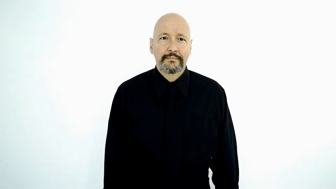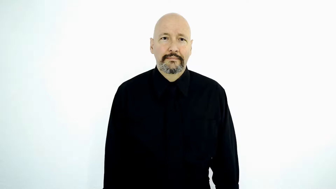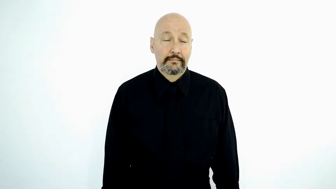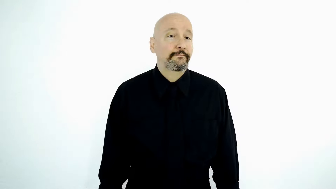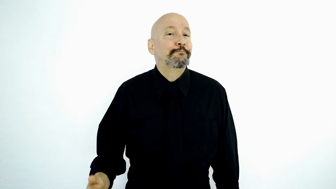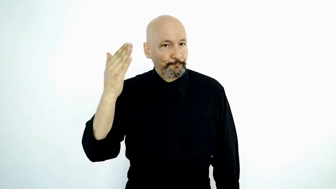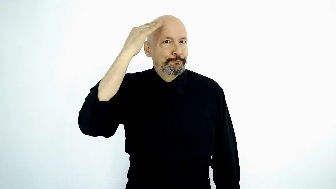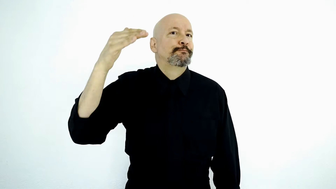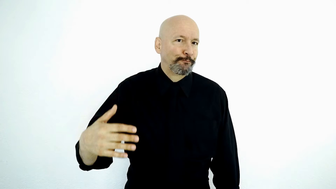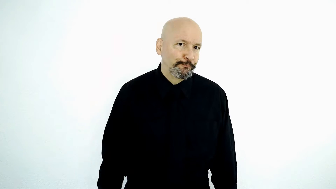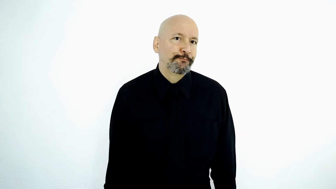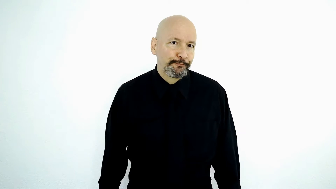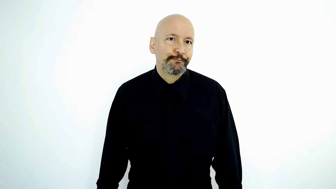KNOW-[I-know!]